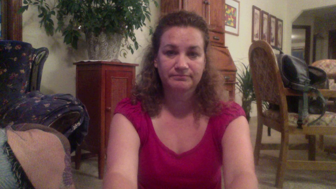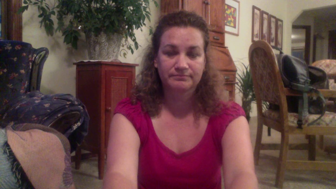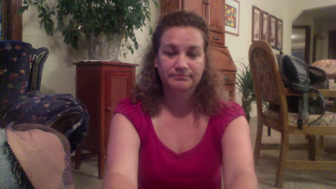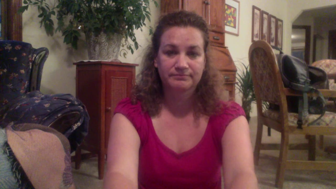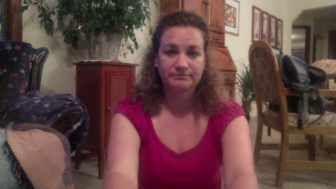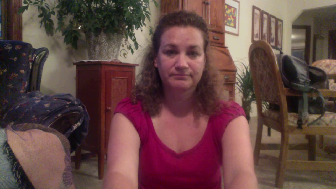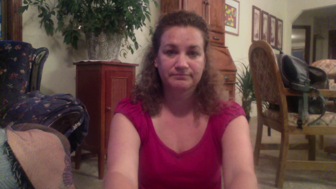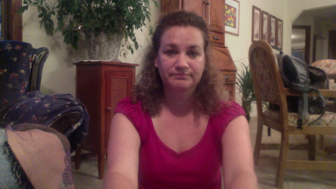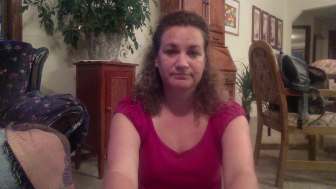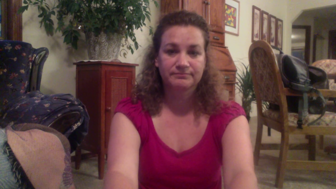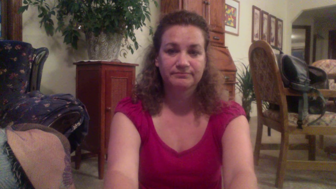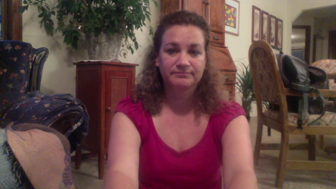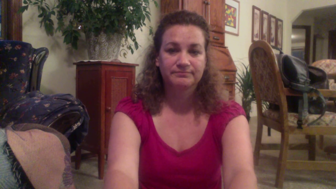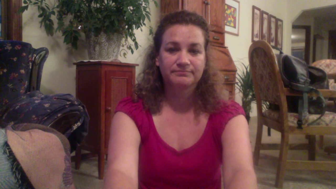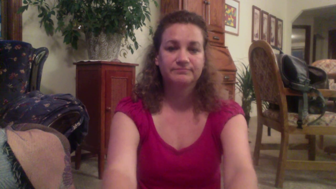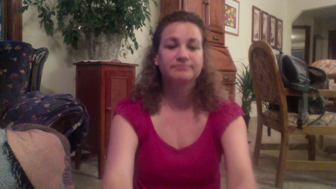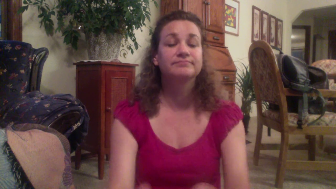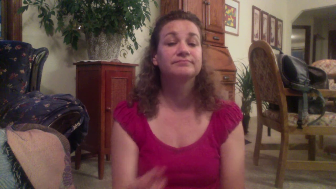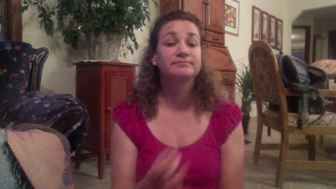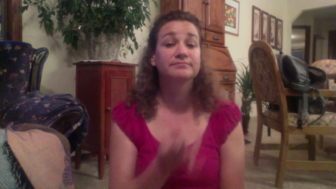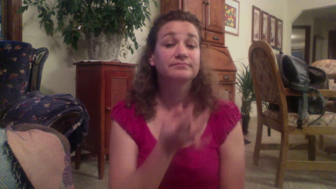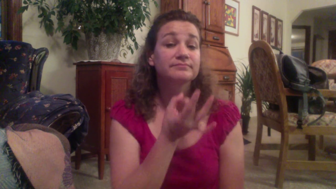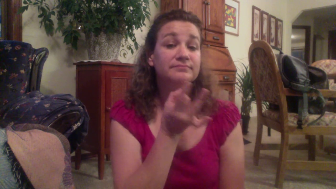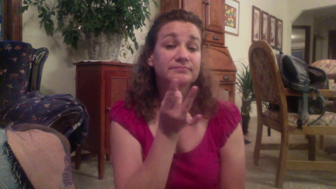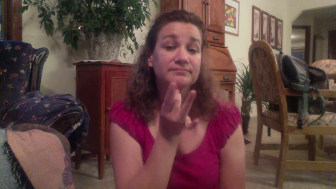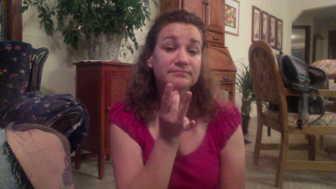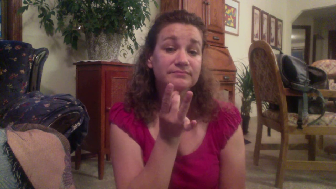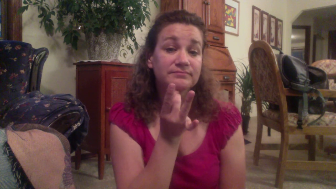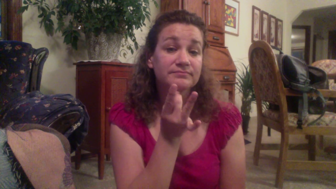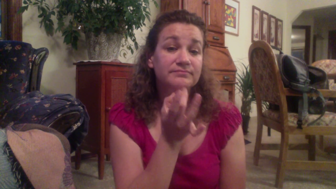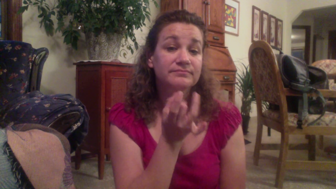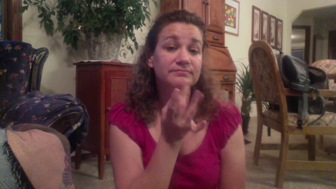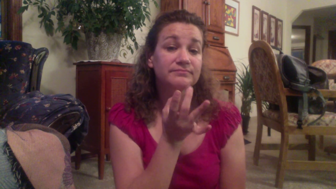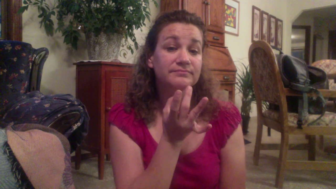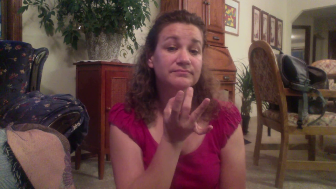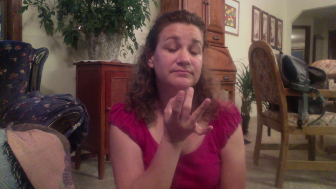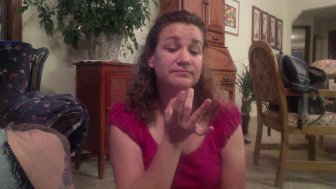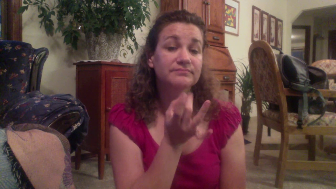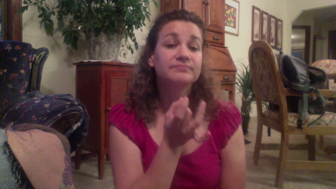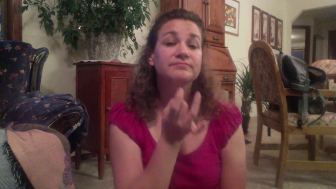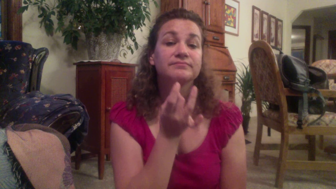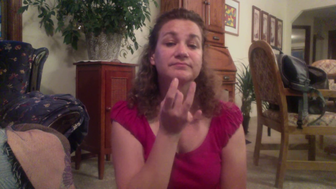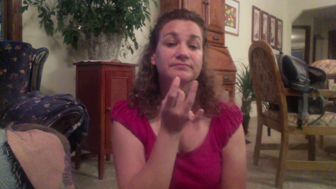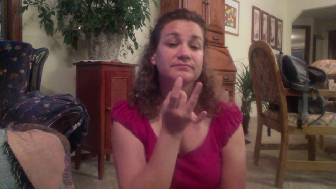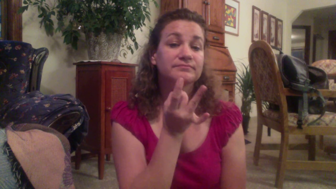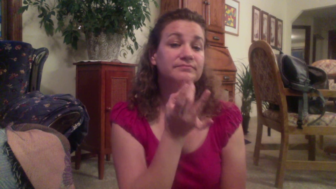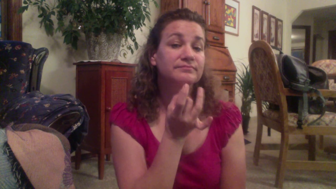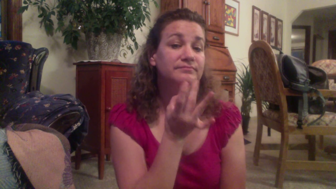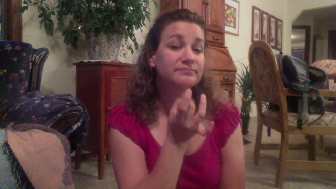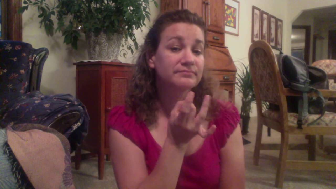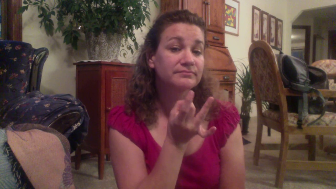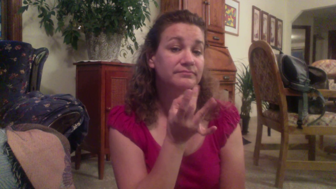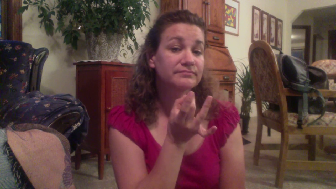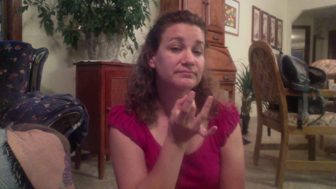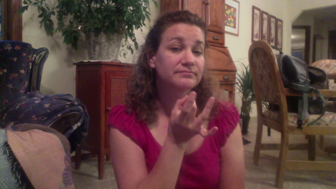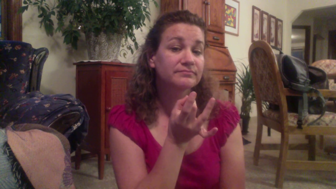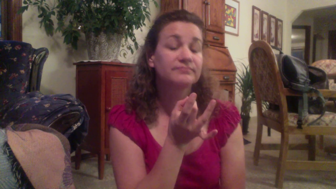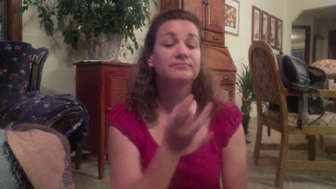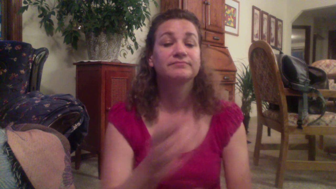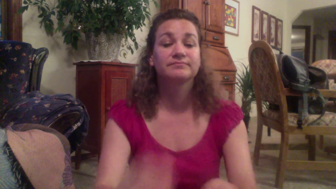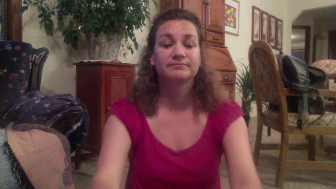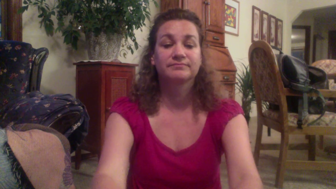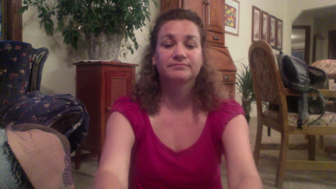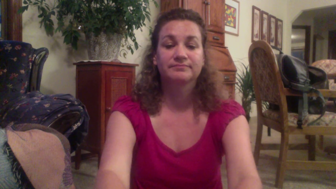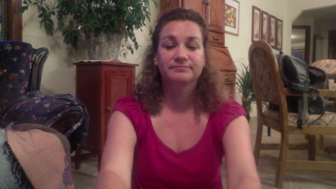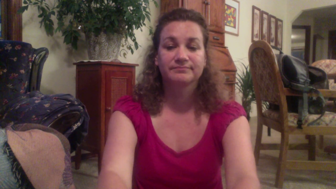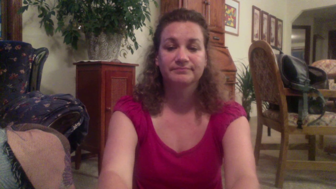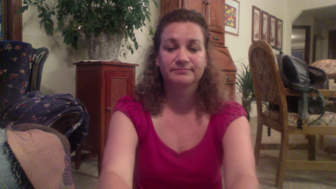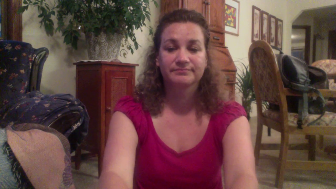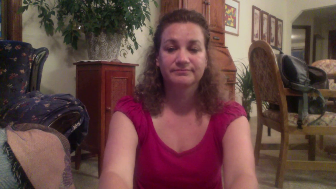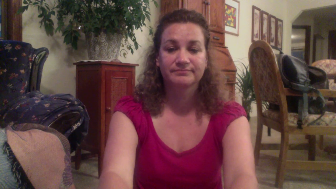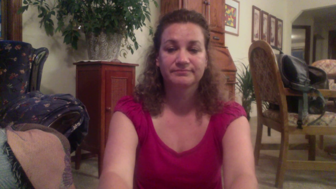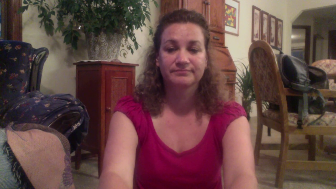LIGHT